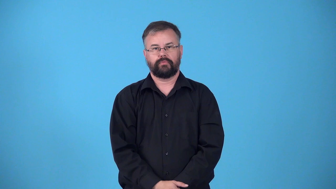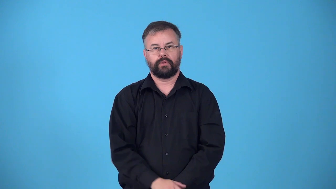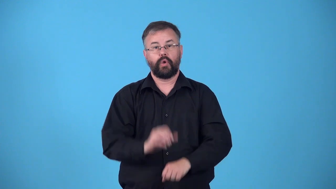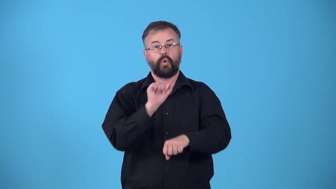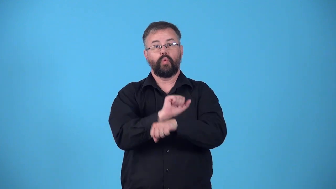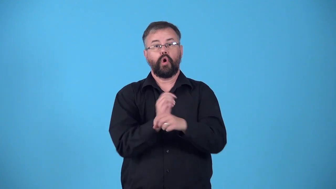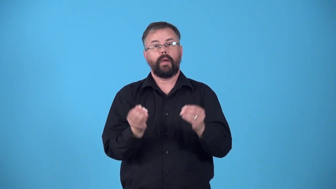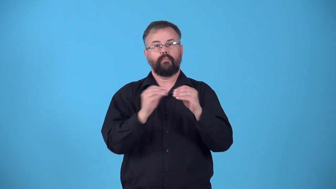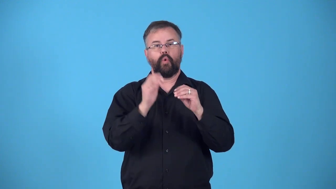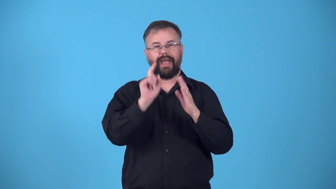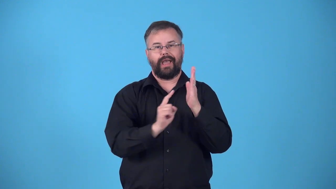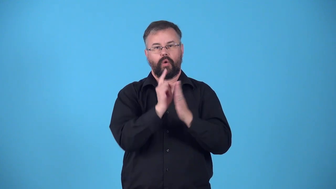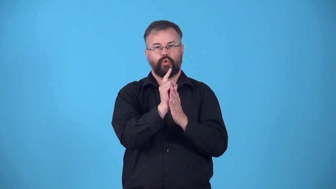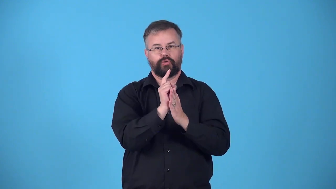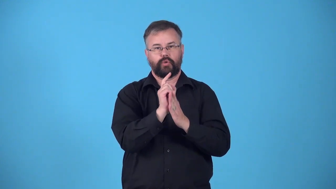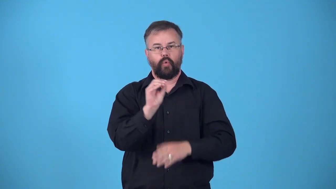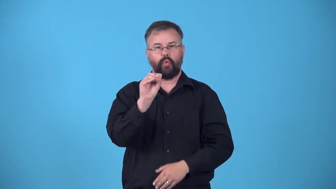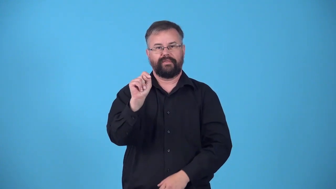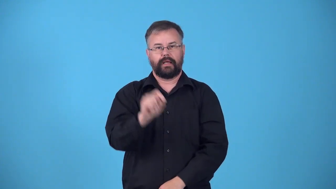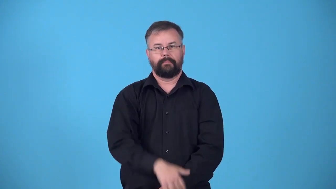overtime